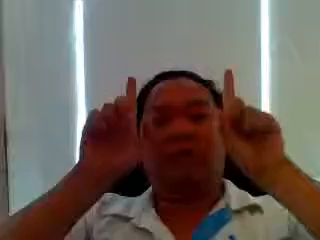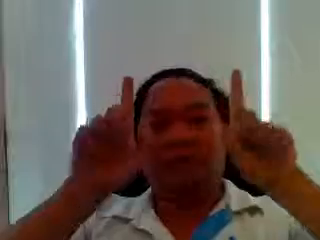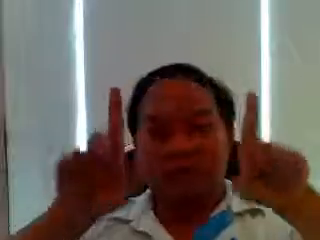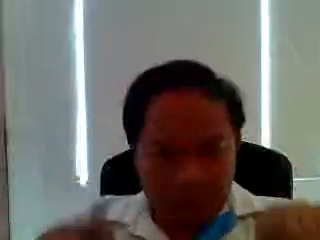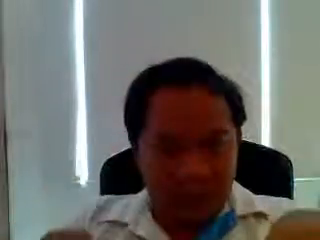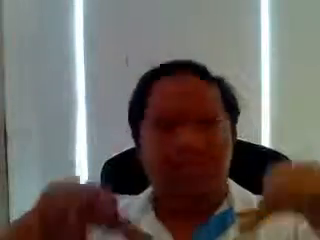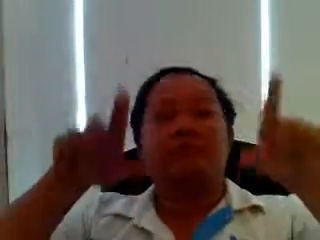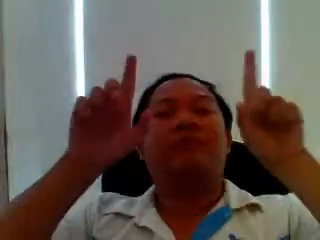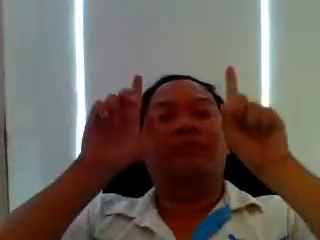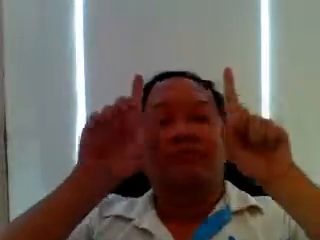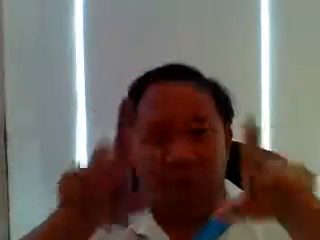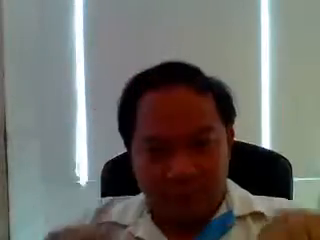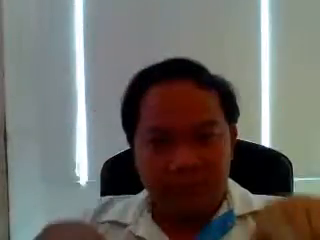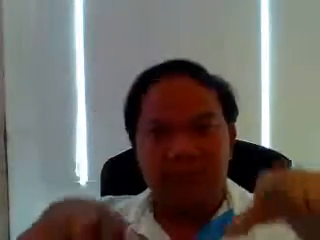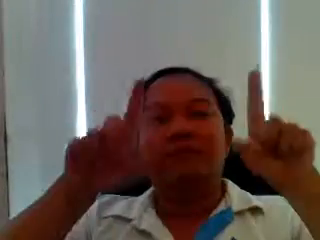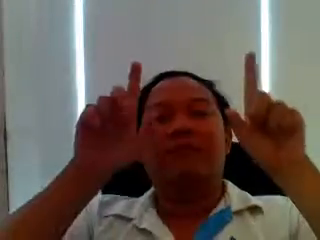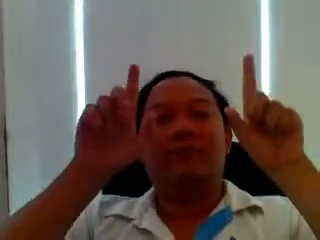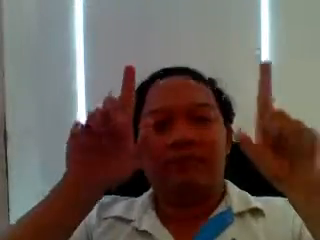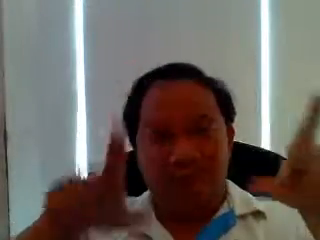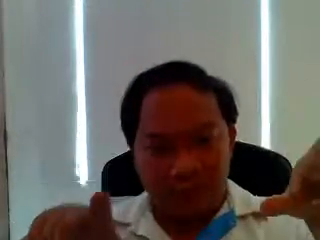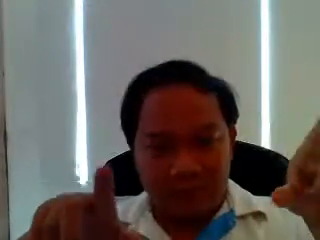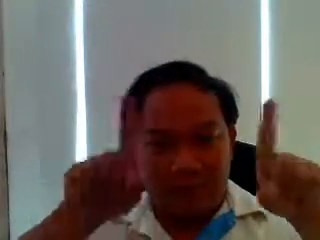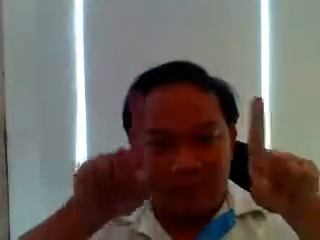Mexican Wave